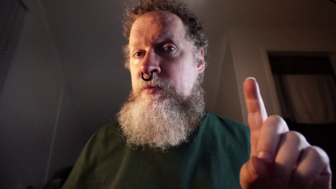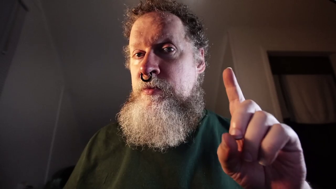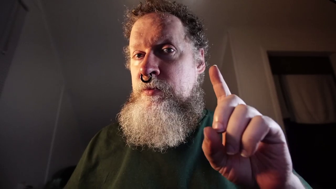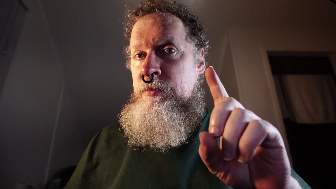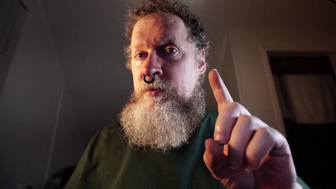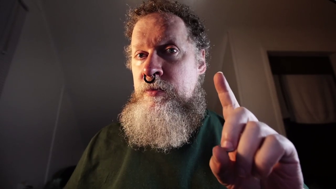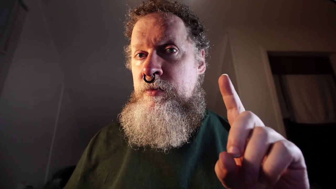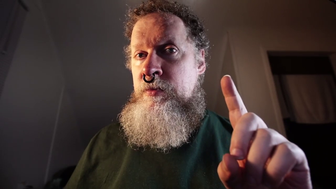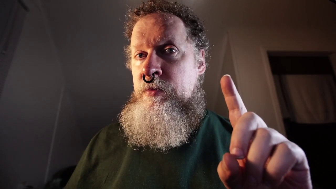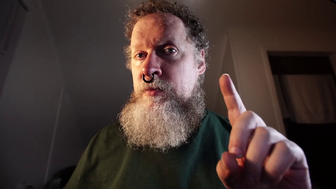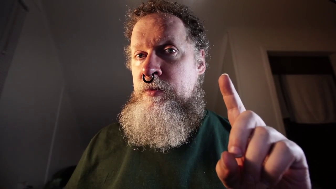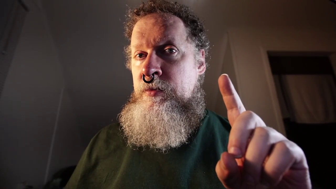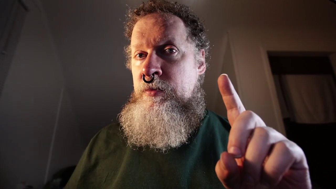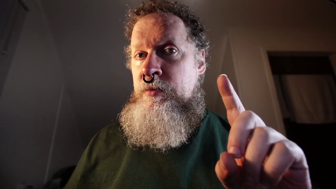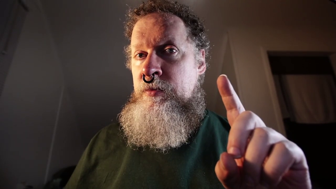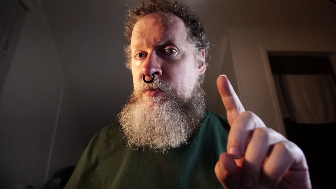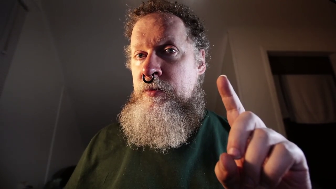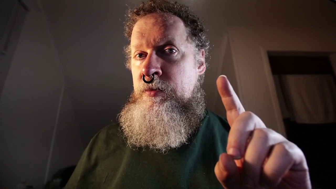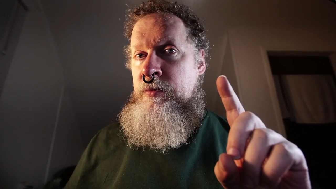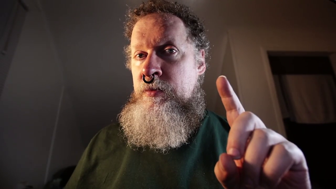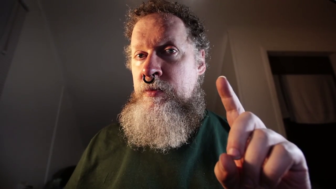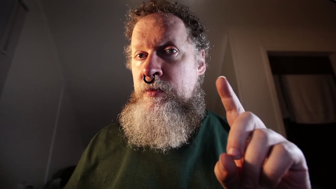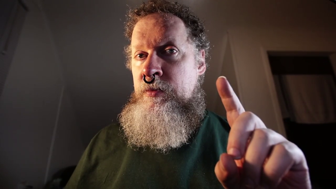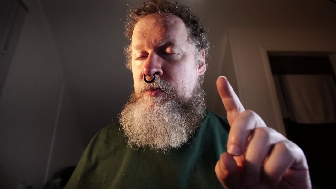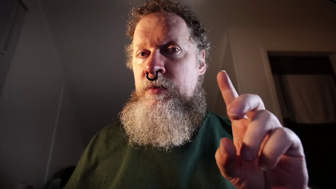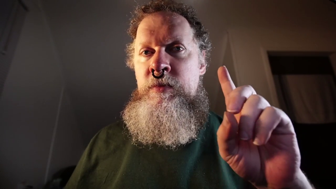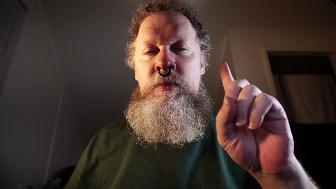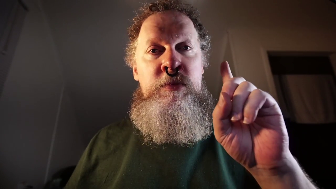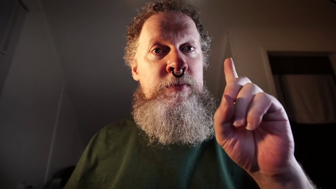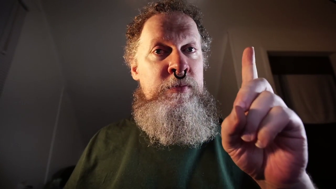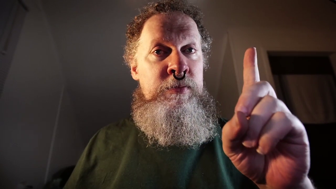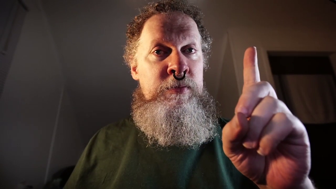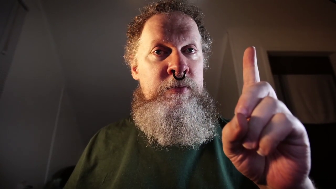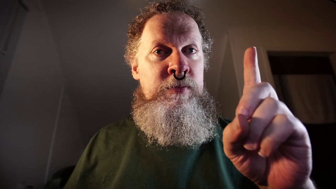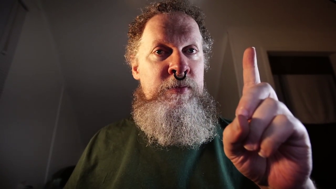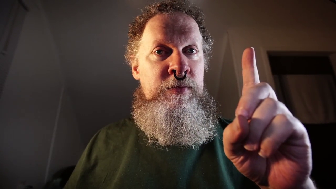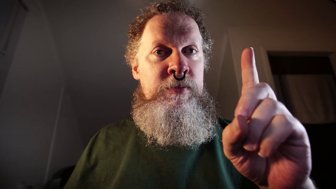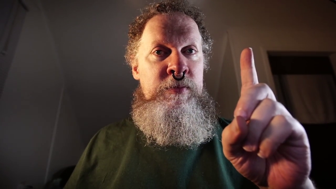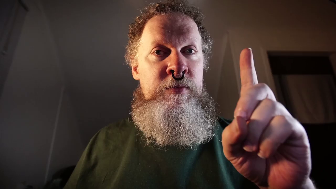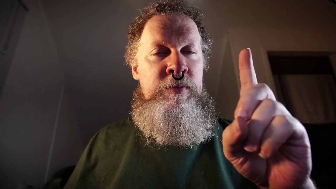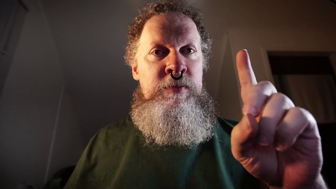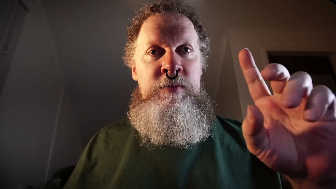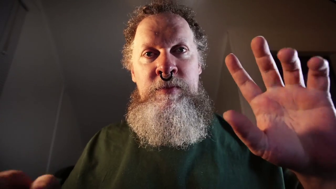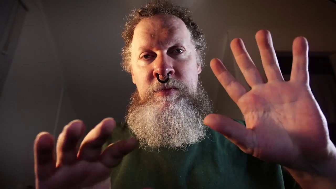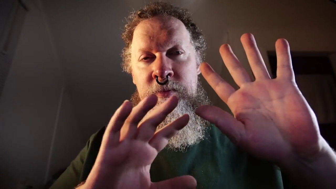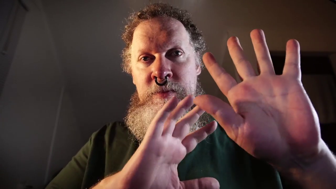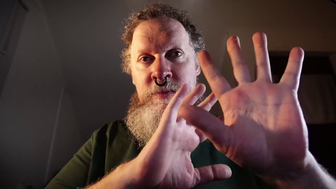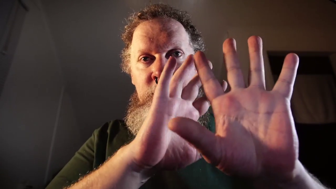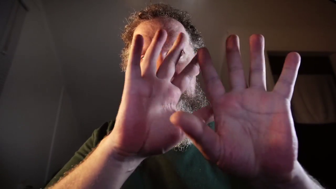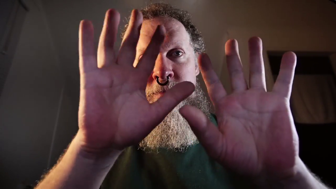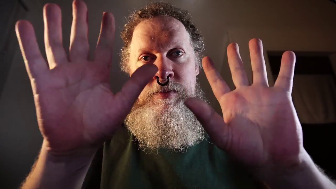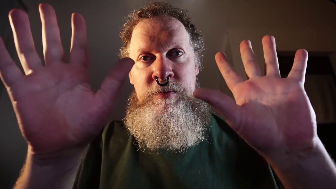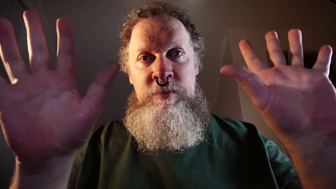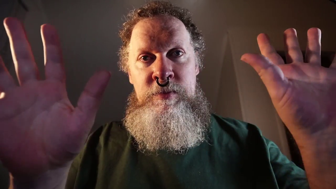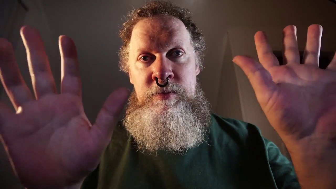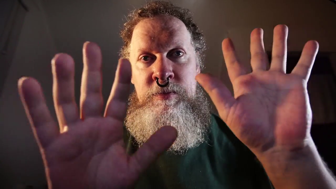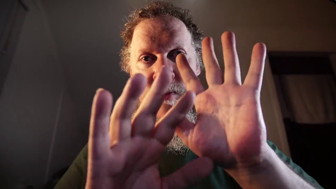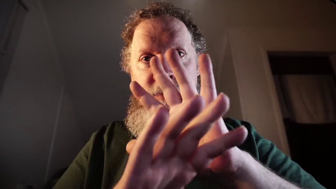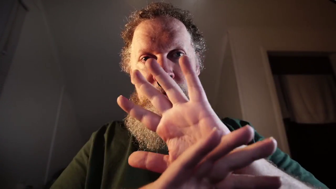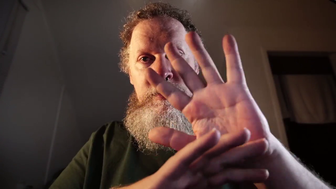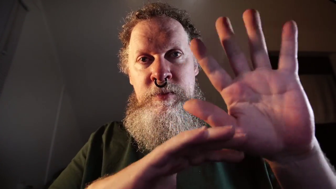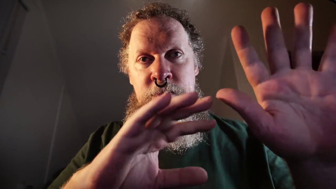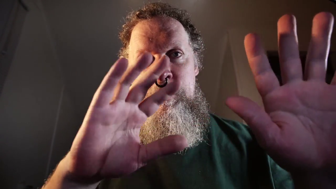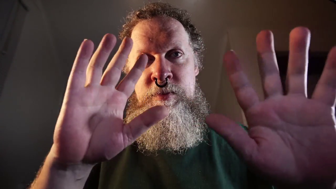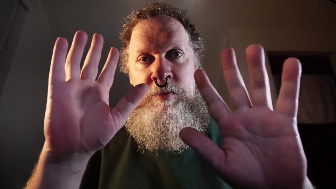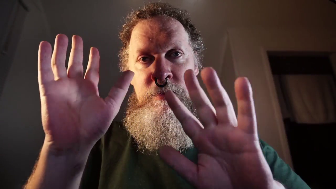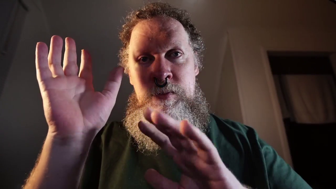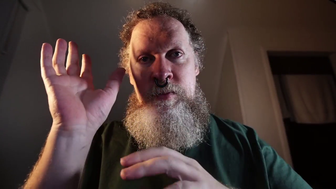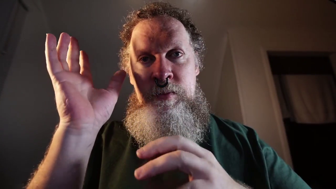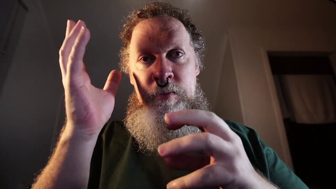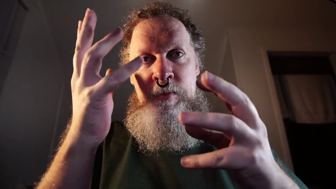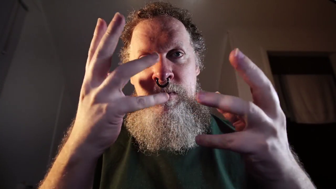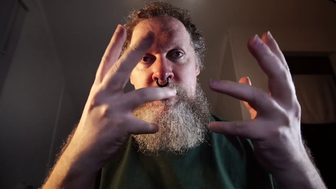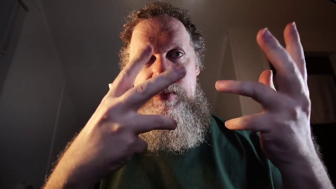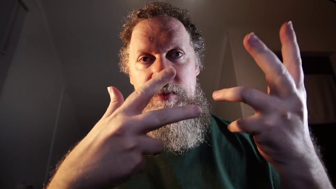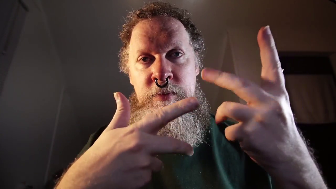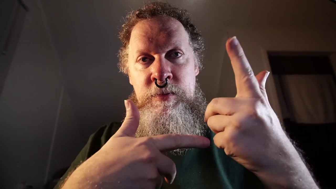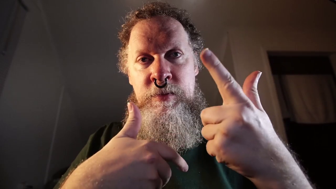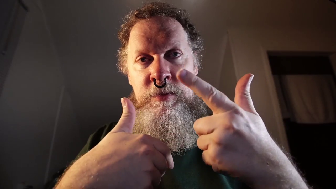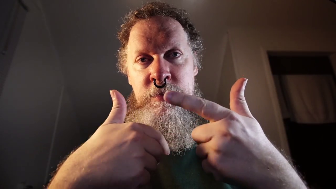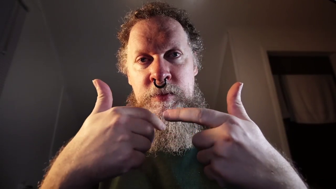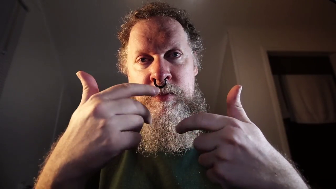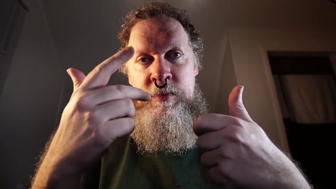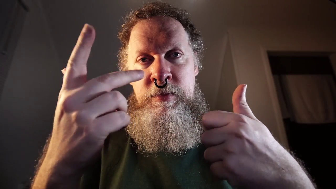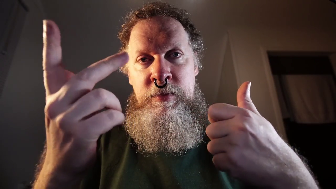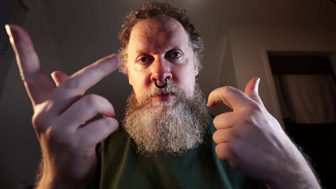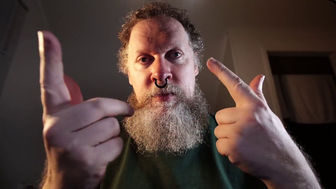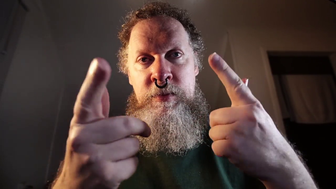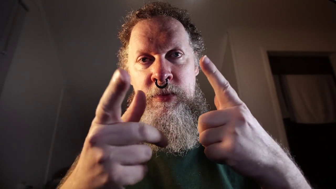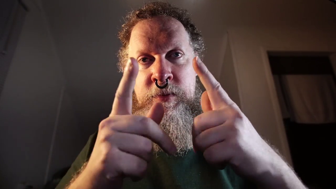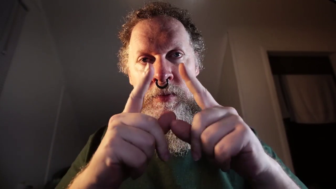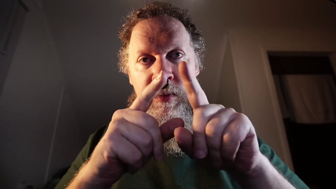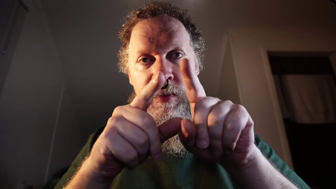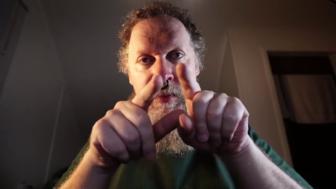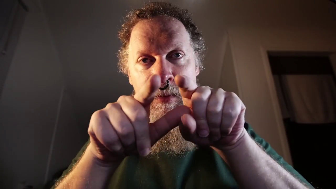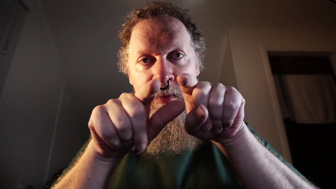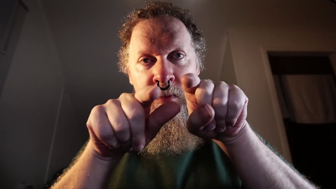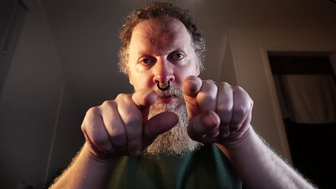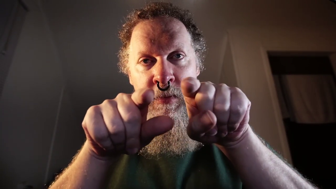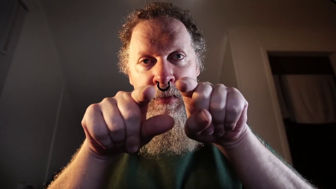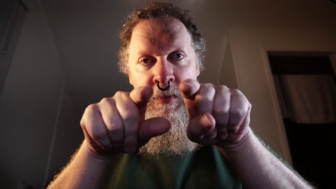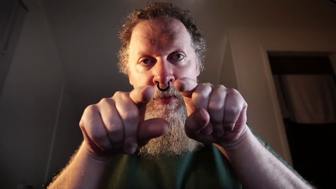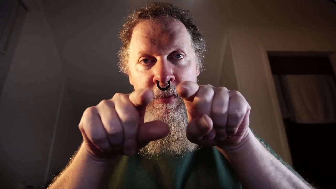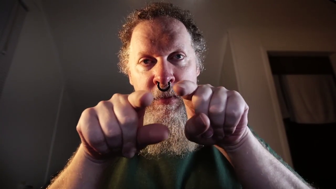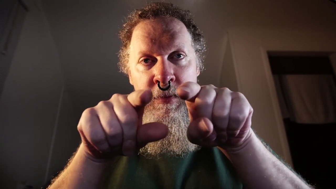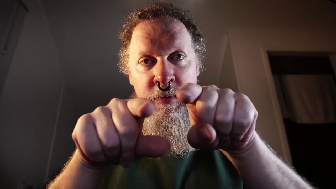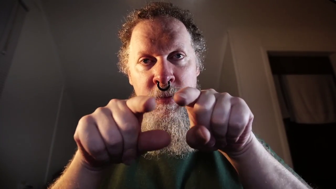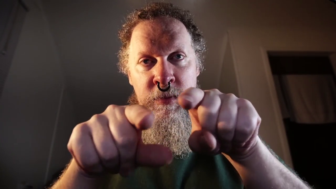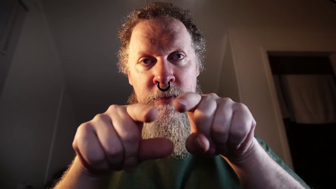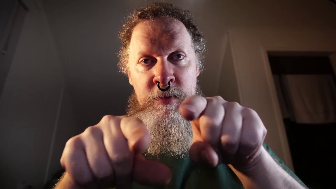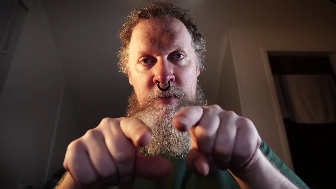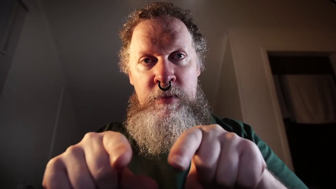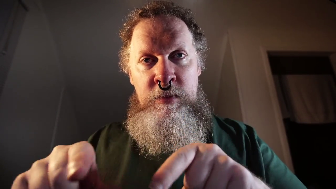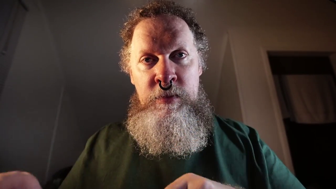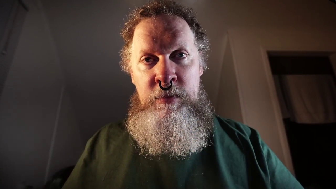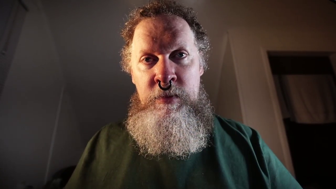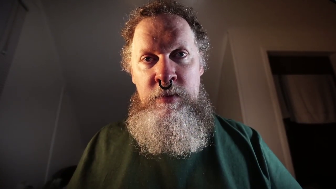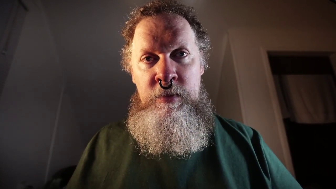Please wait